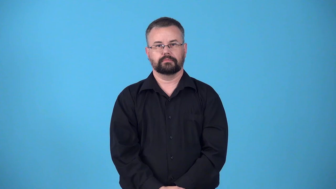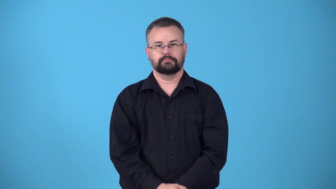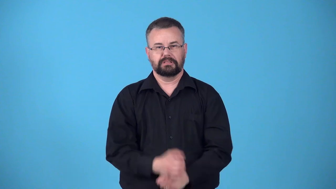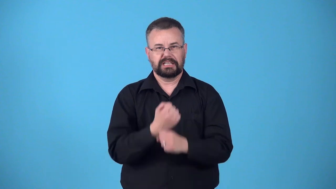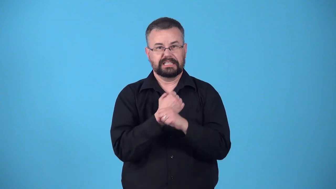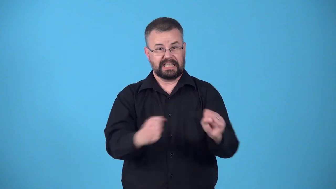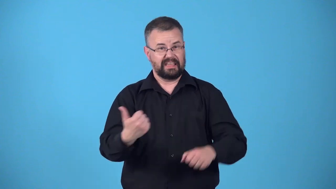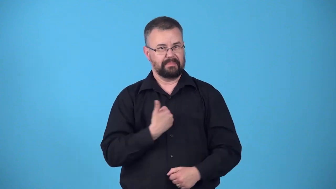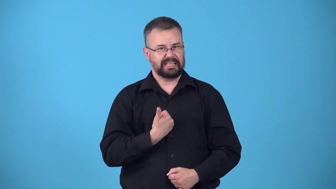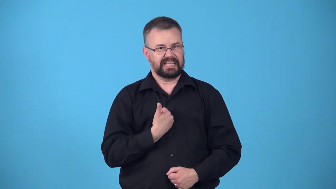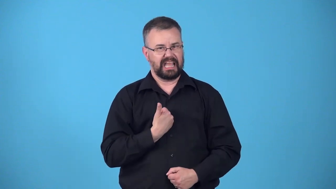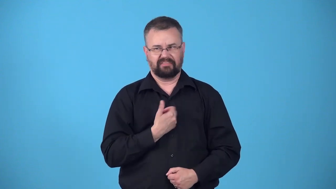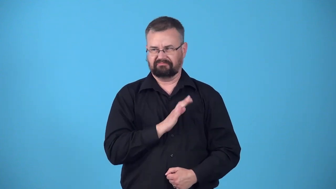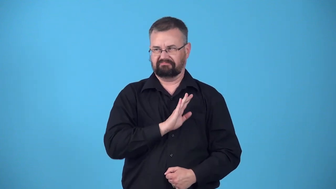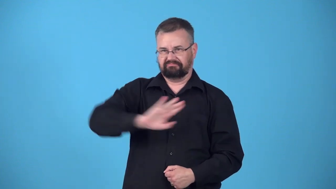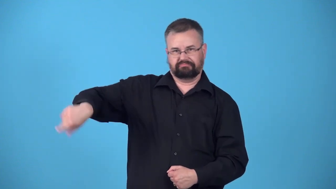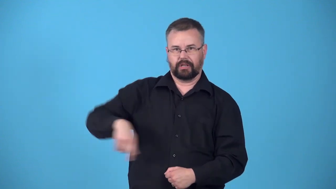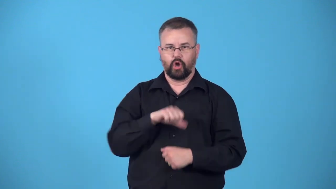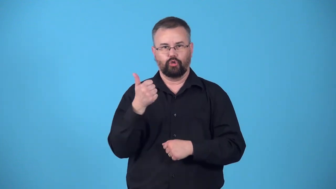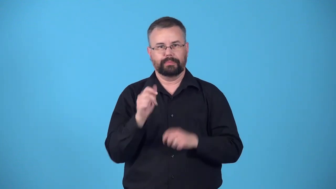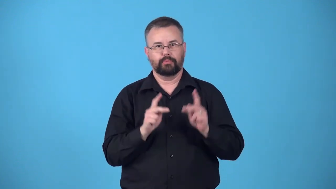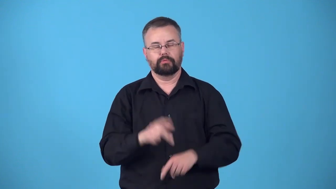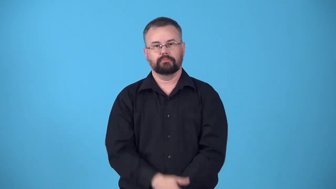every man for himself